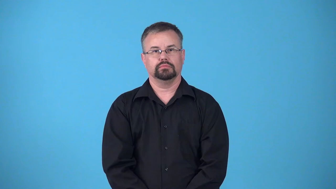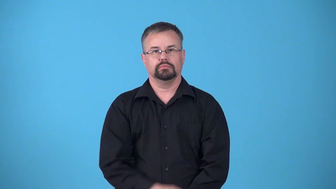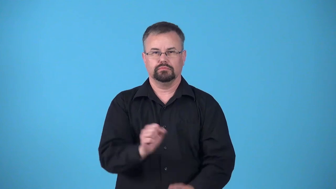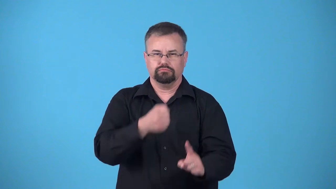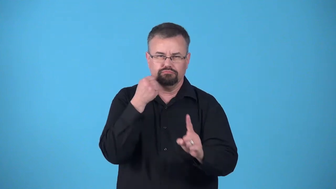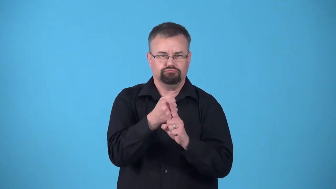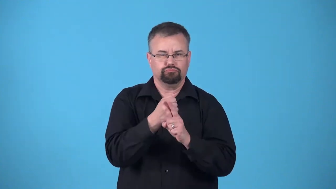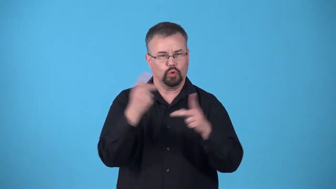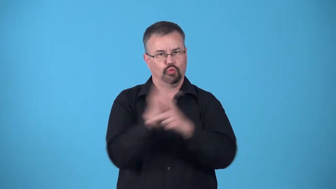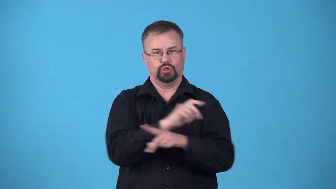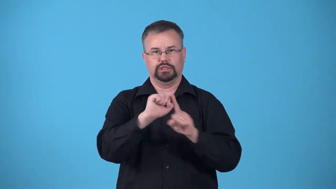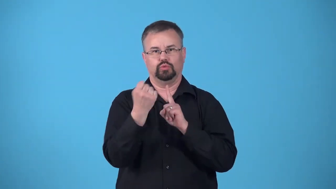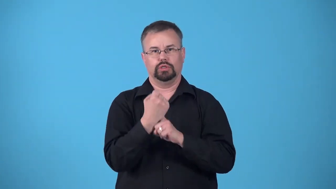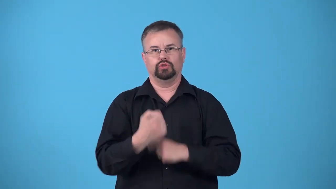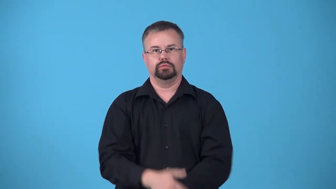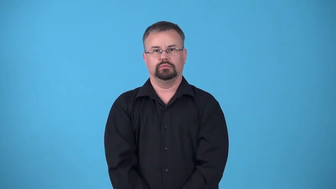hit rock bottom